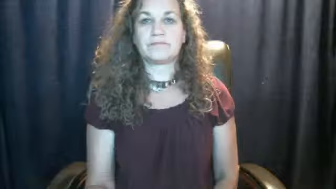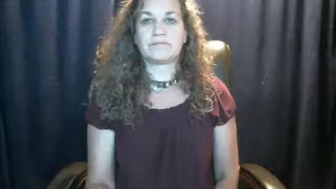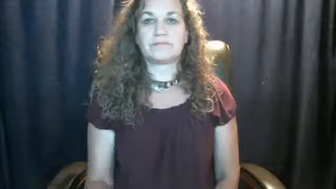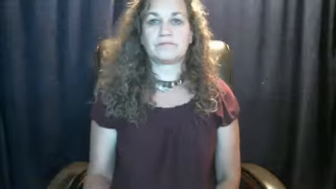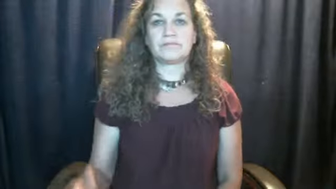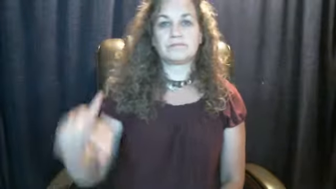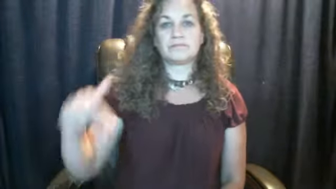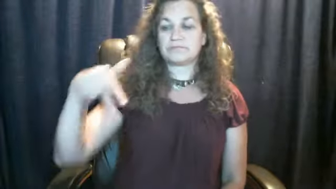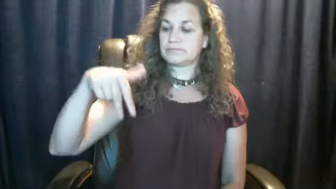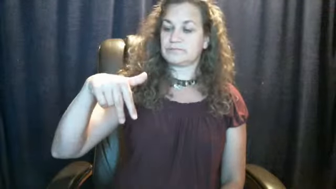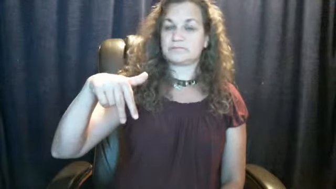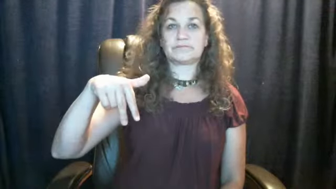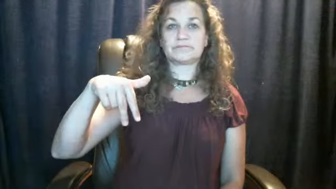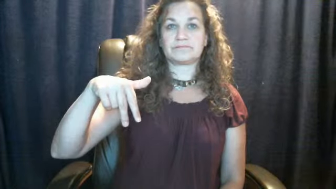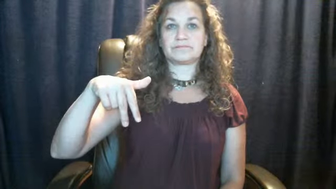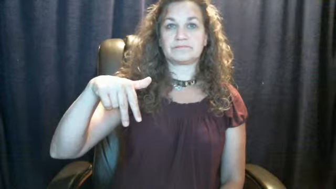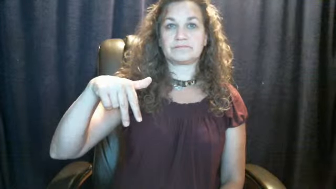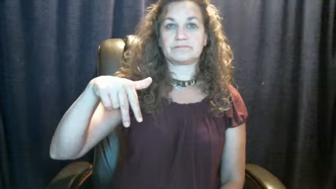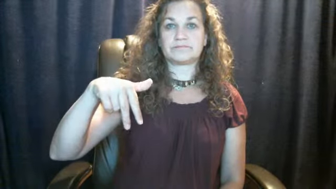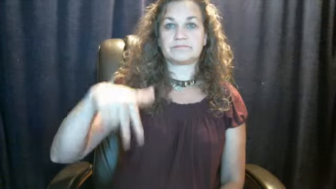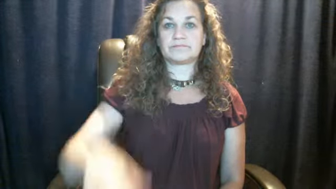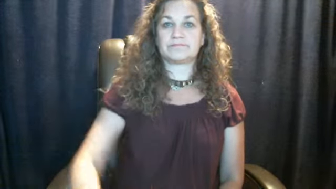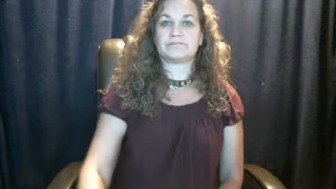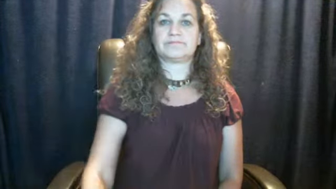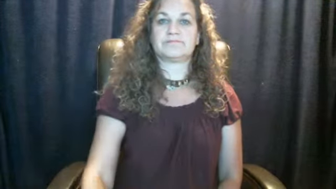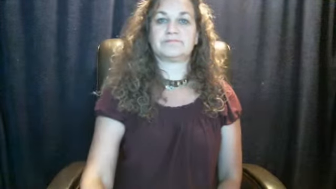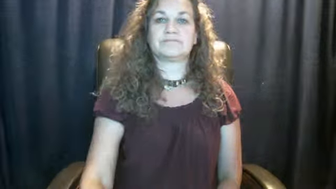classifier